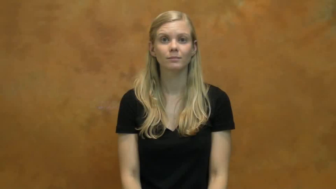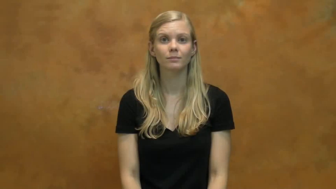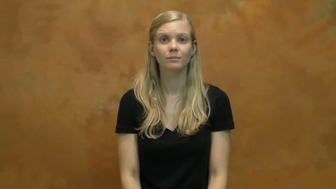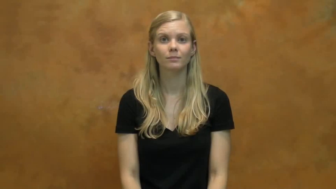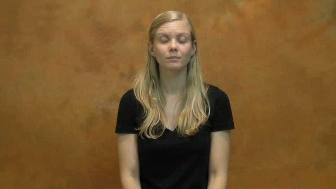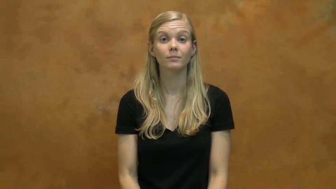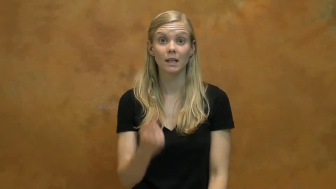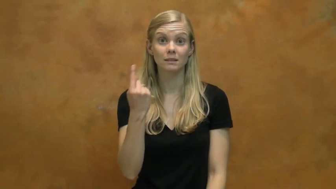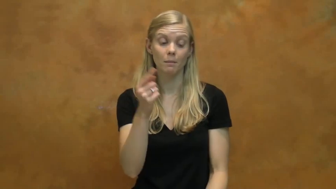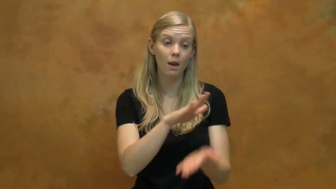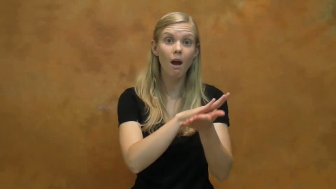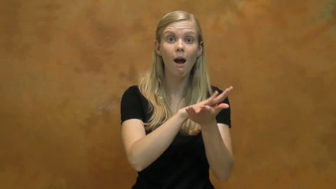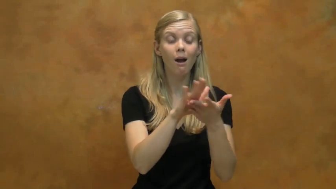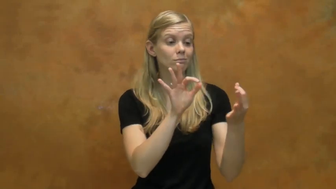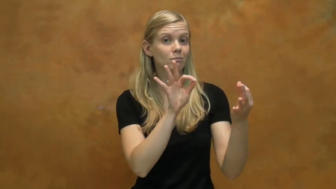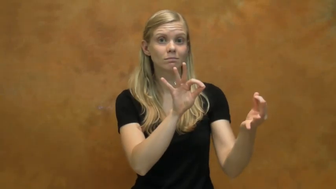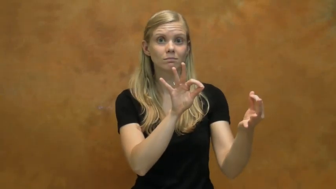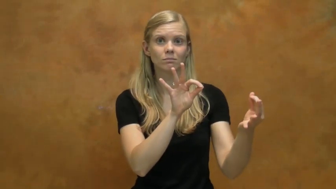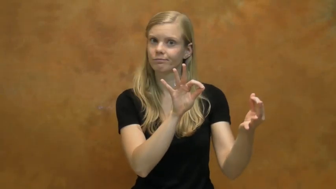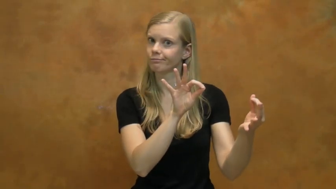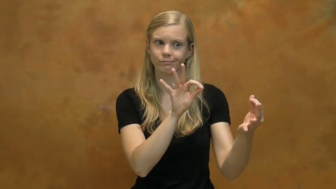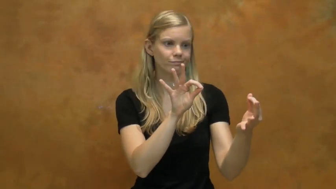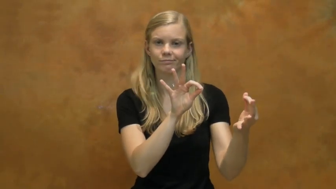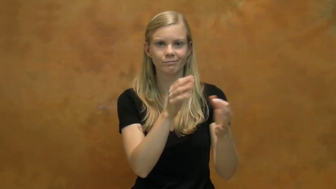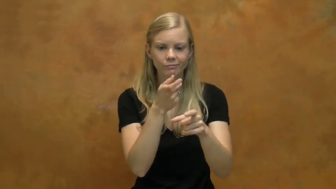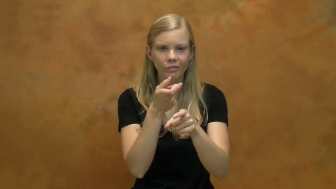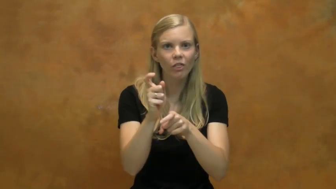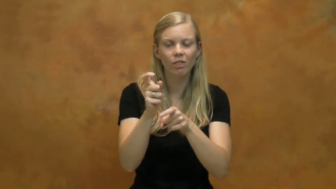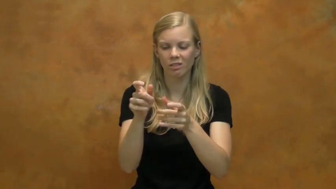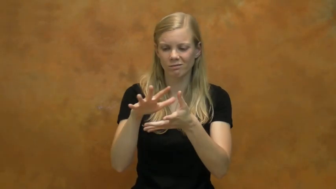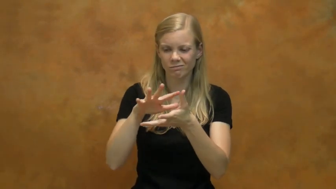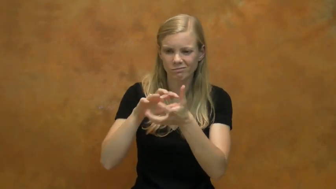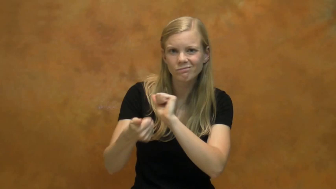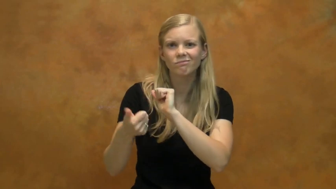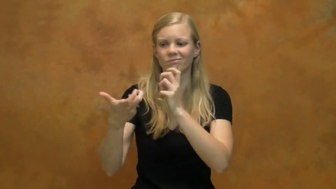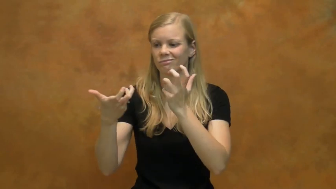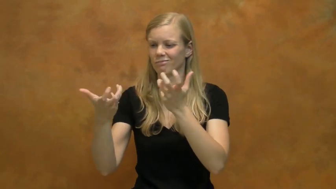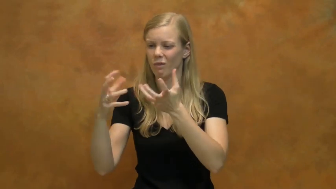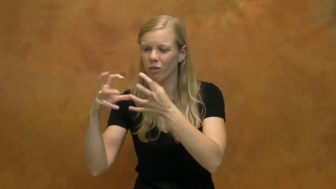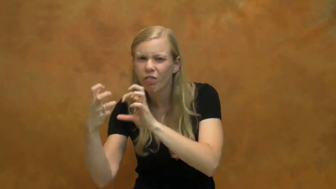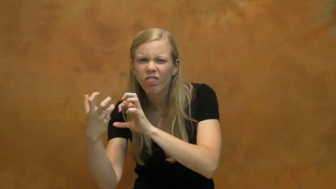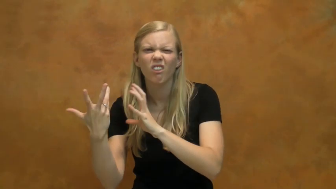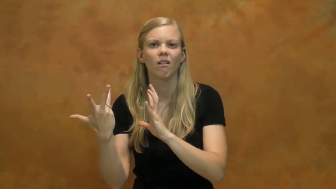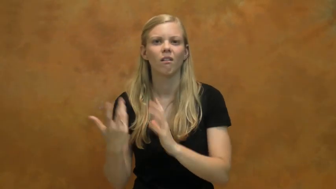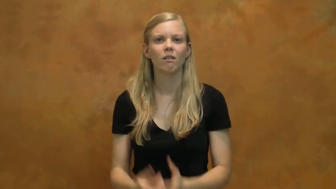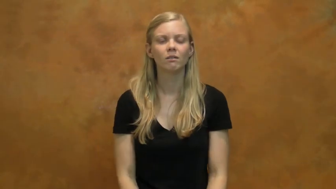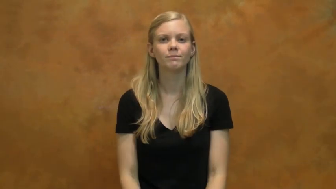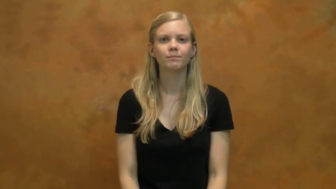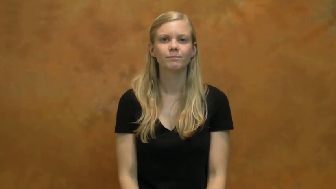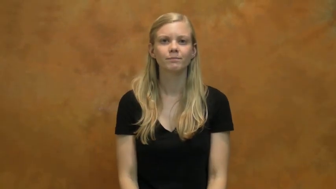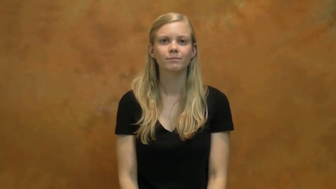damage